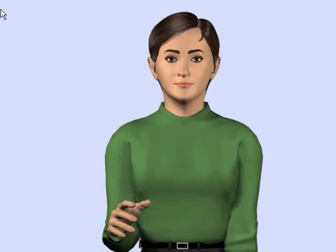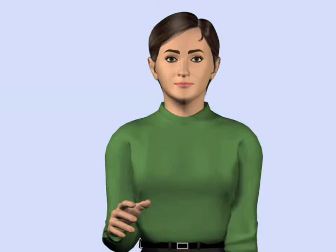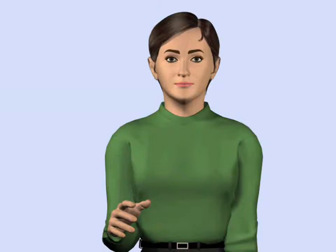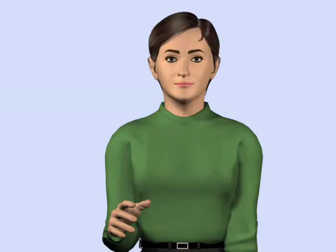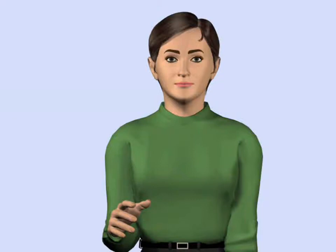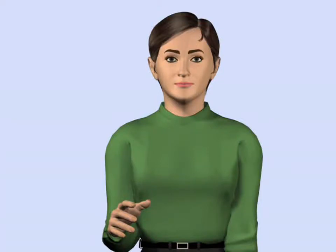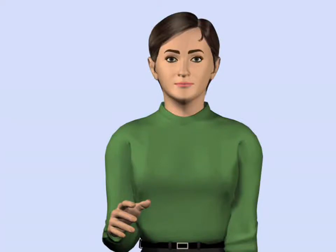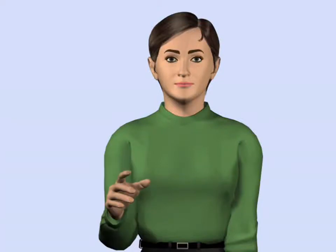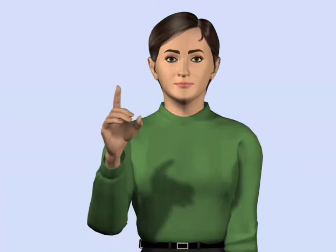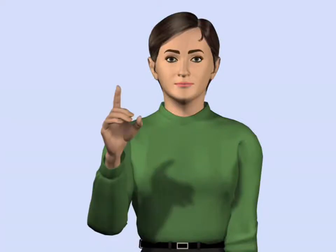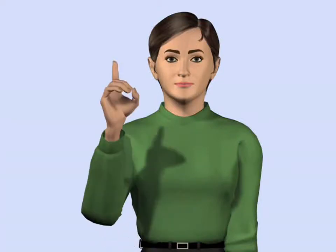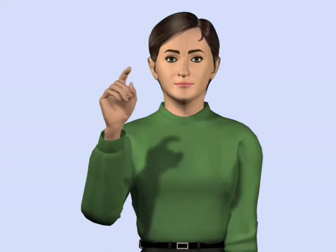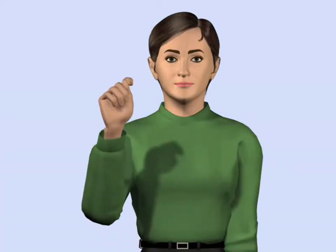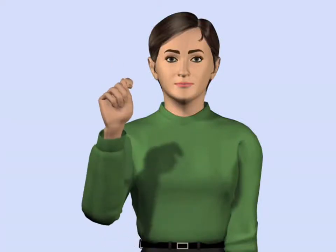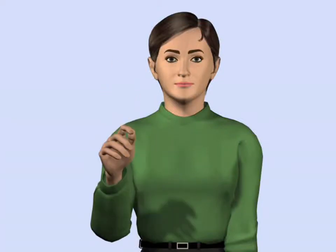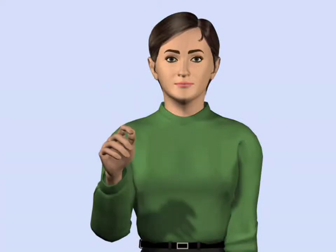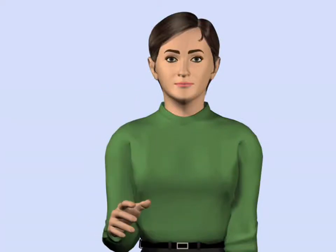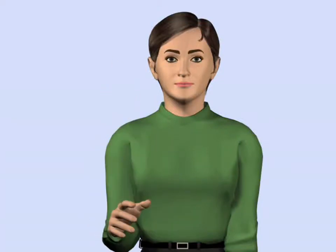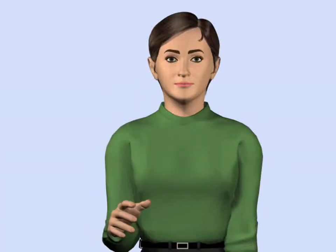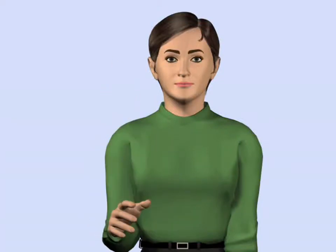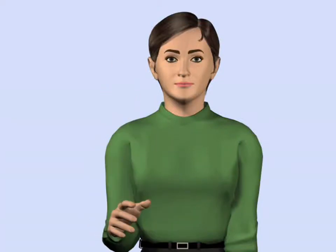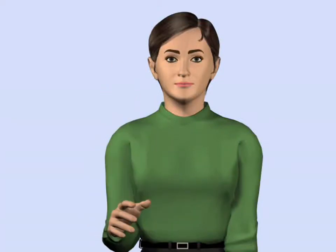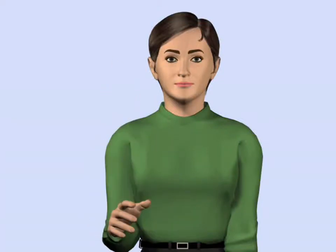defensive tackle